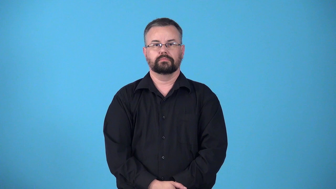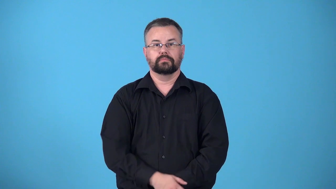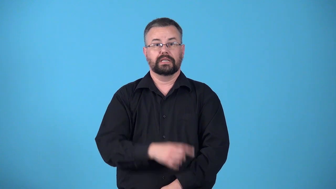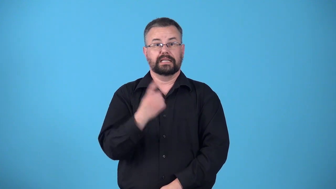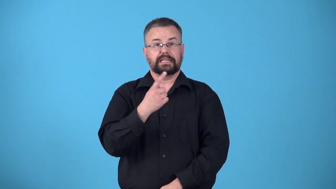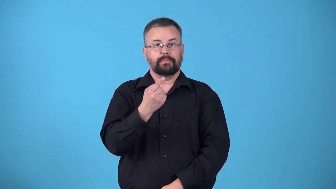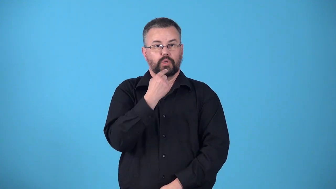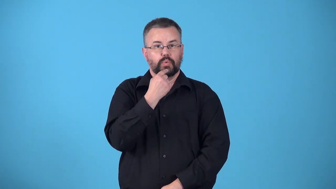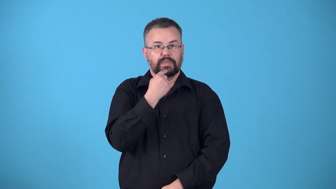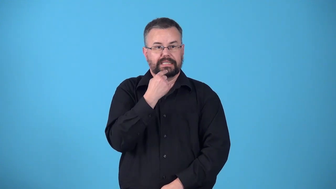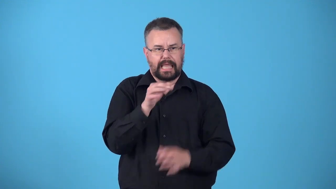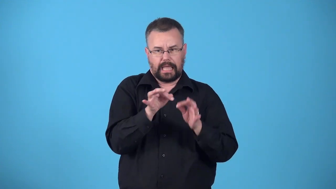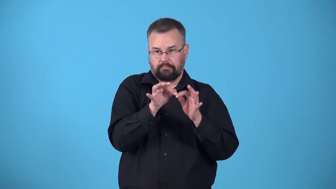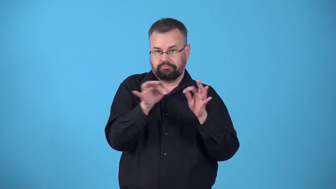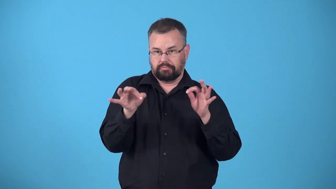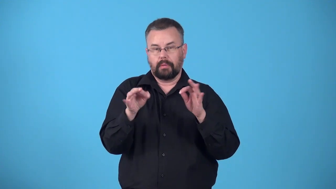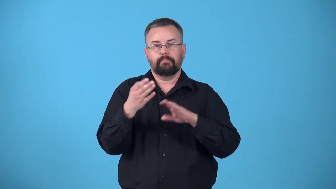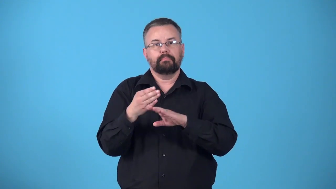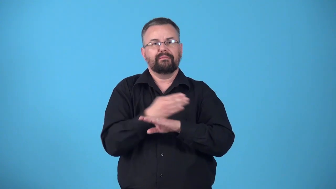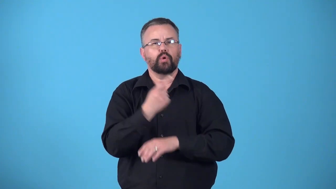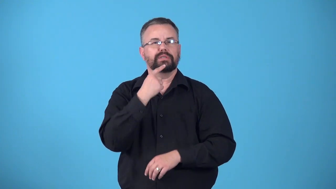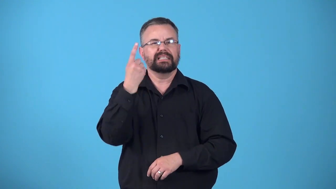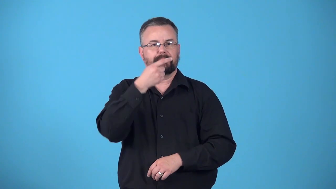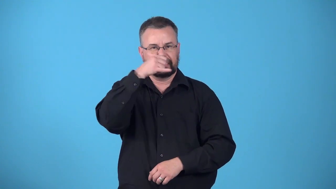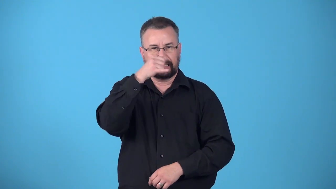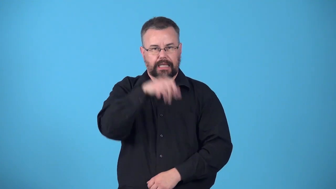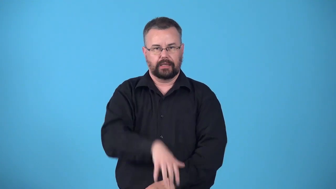coin a phrase